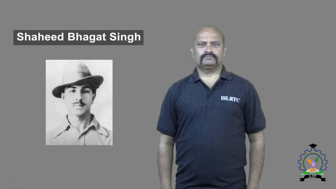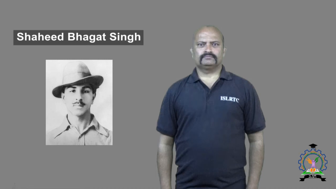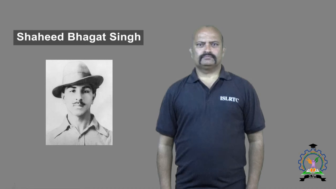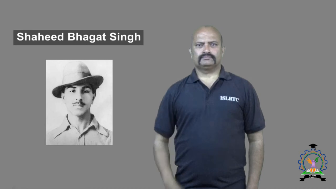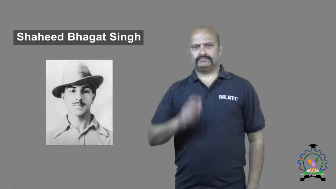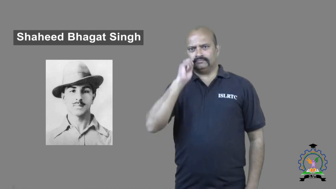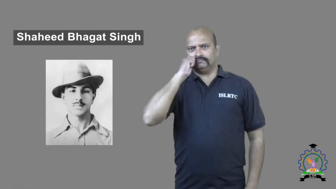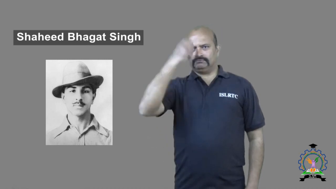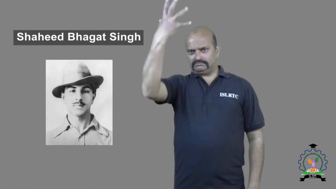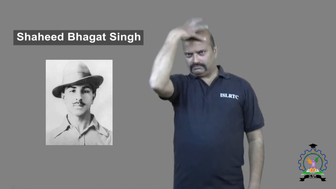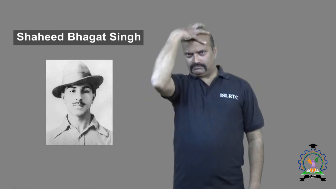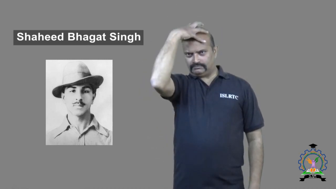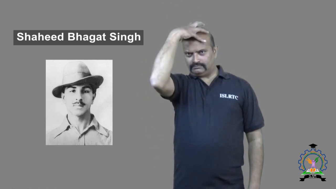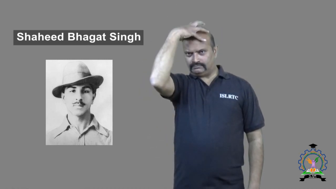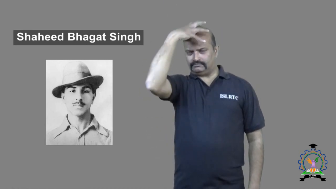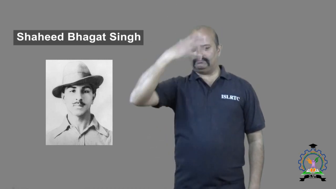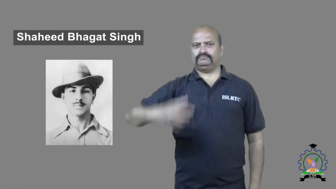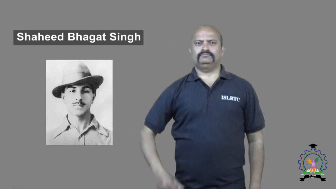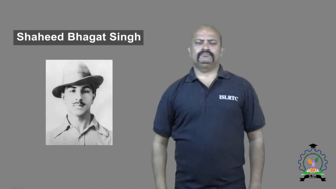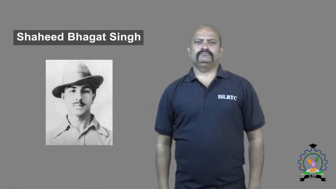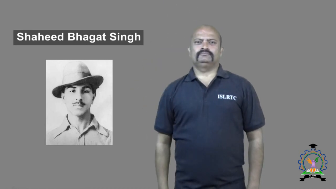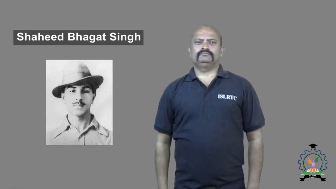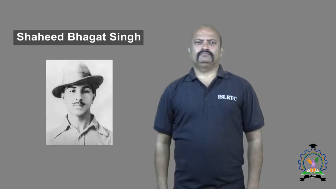Shaheed Bhagat Singh sign 1